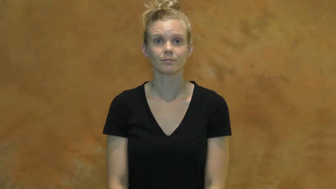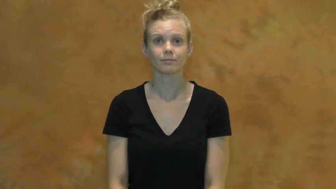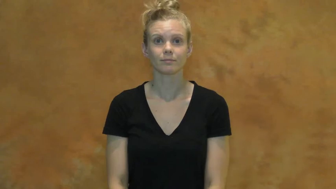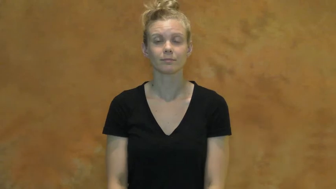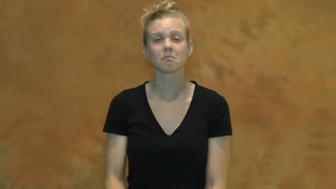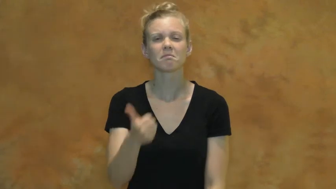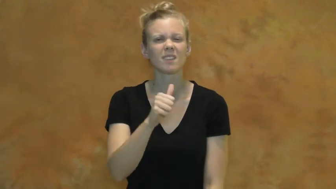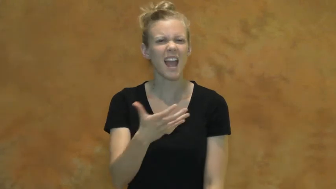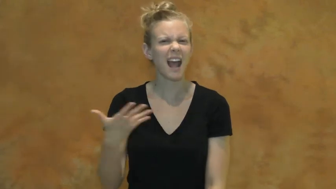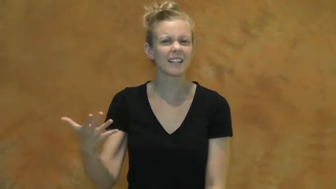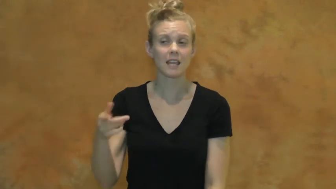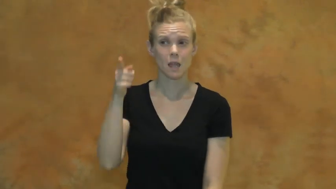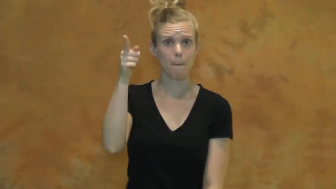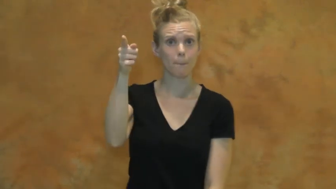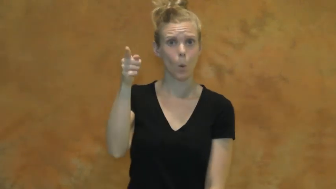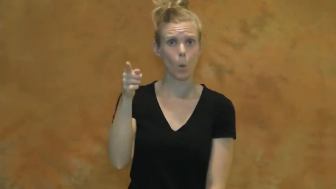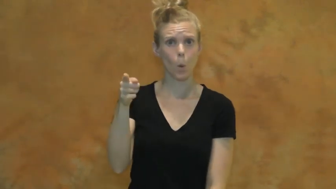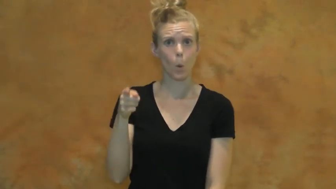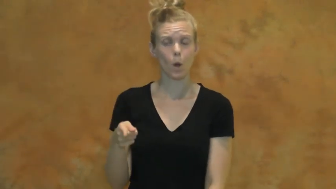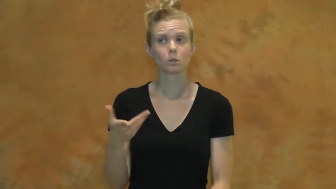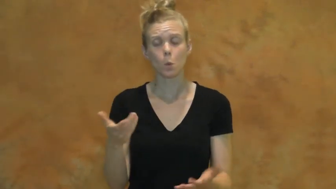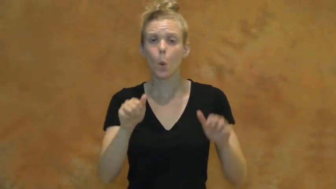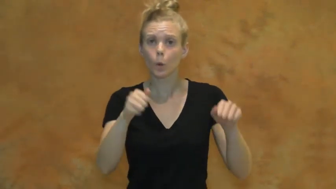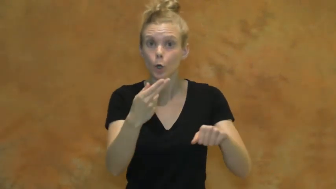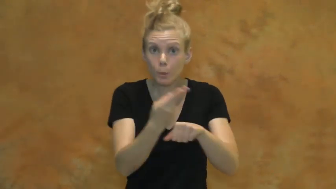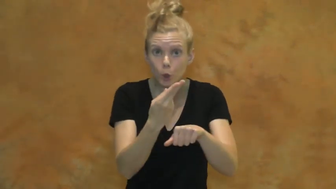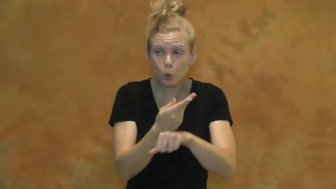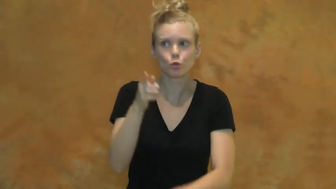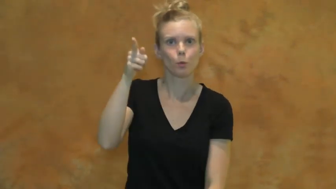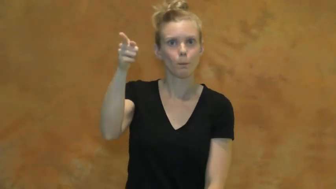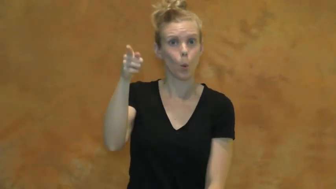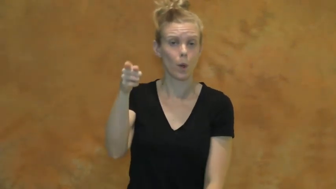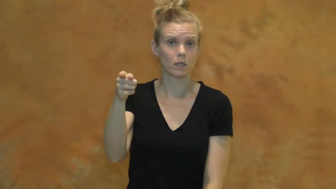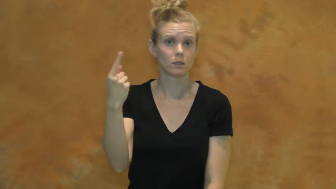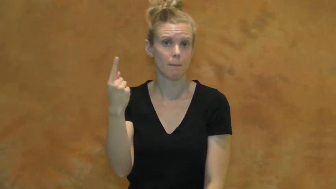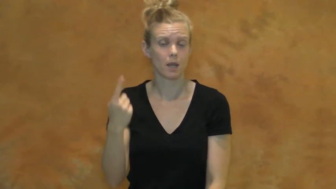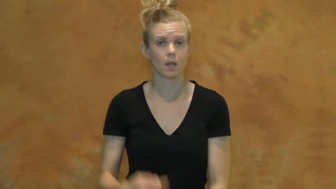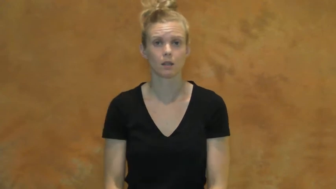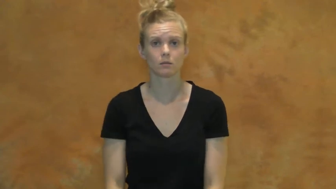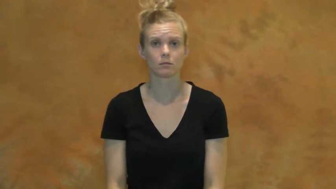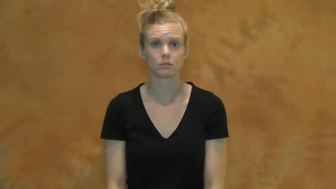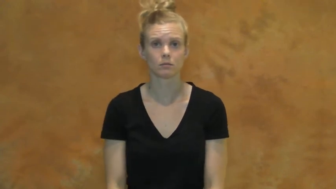pointer